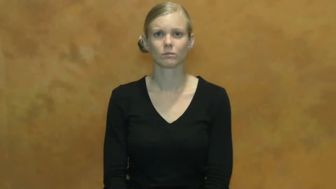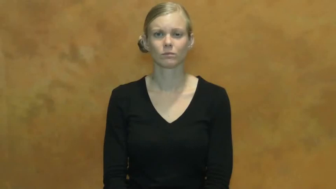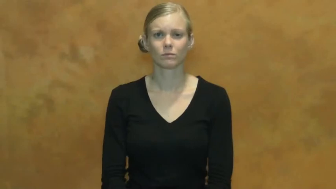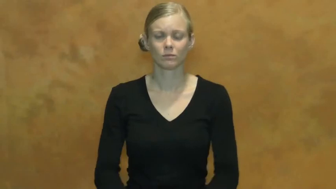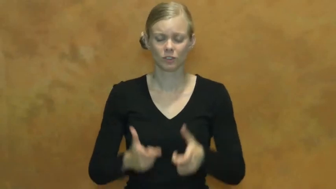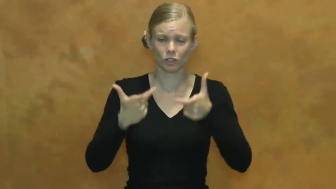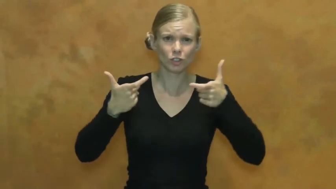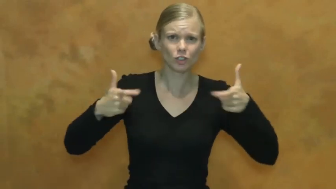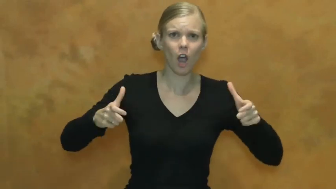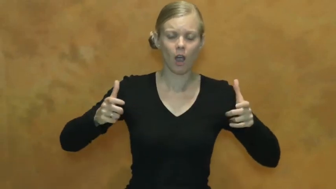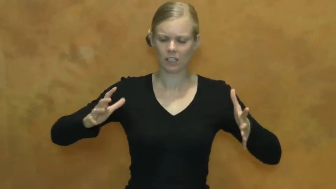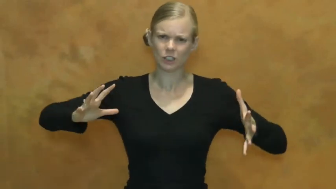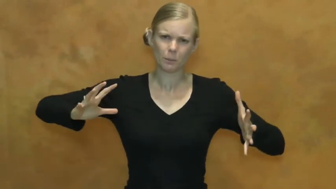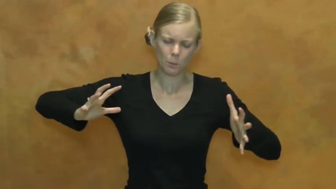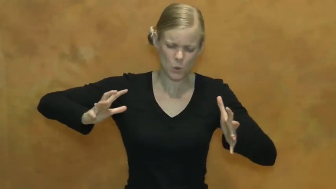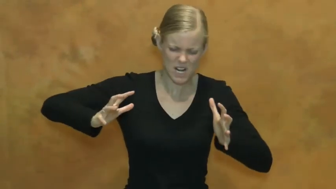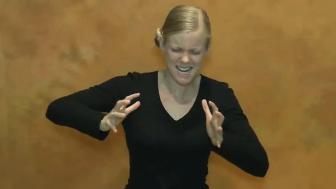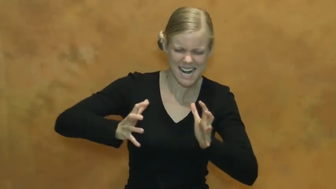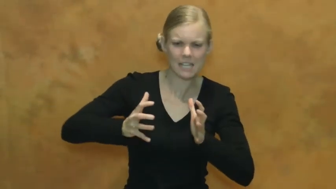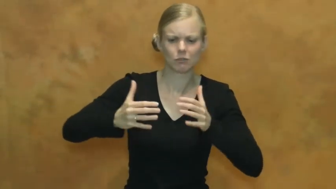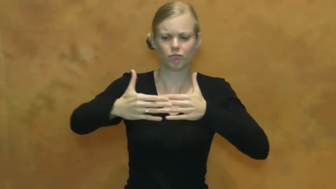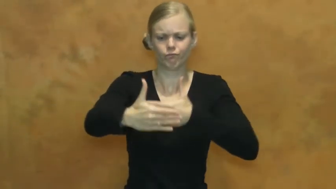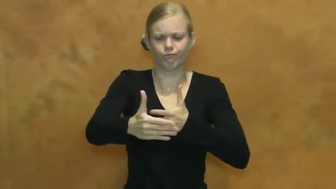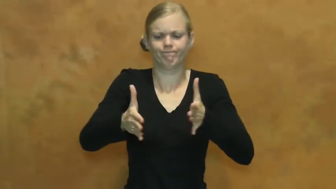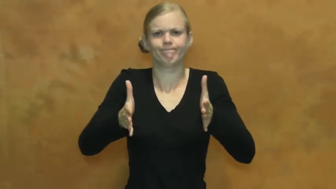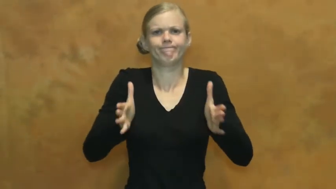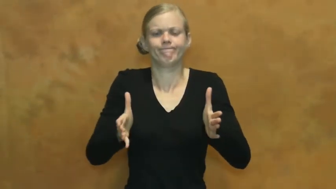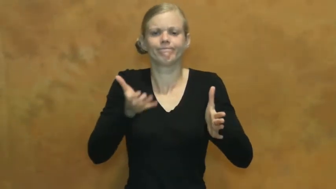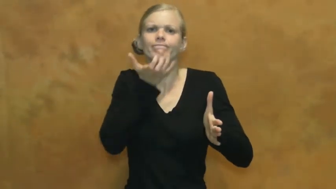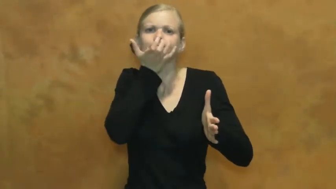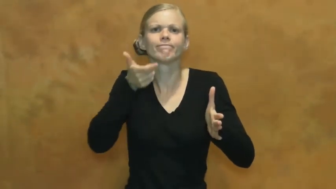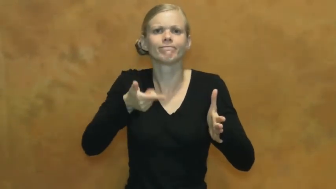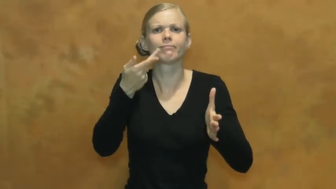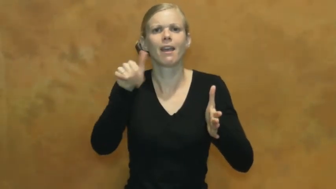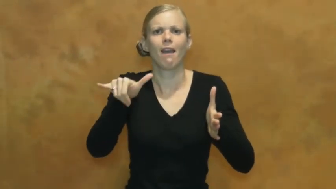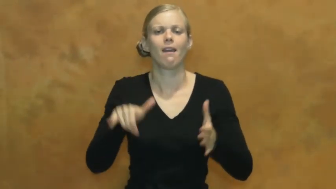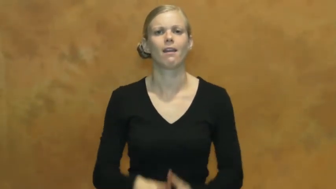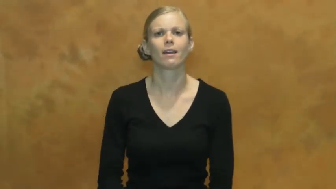hay bale